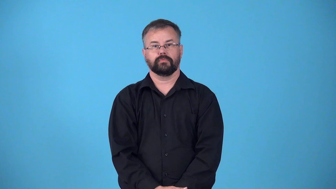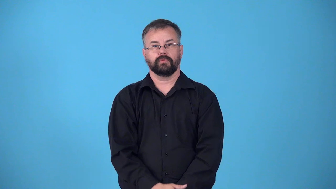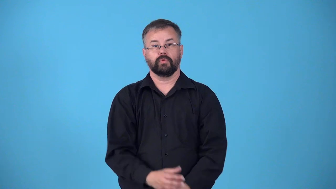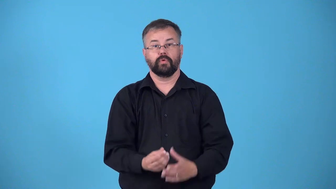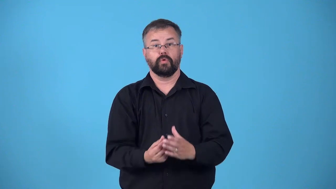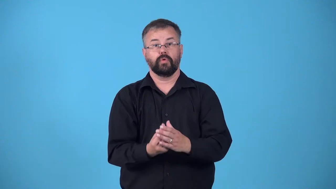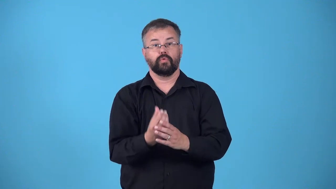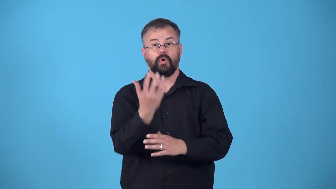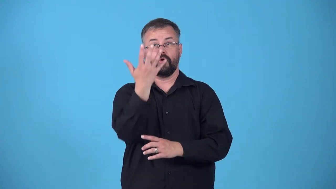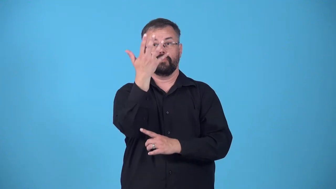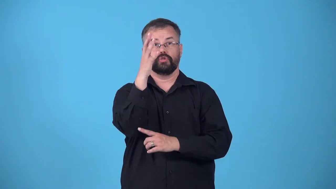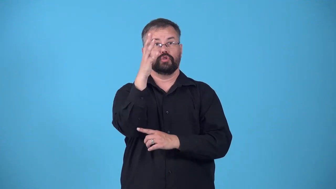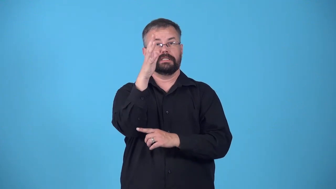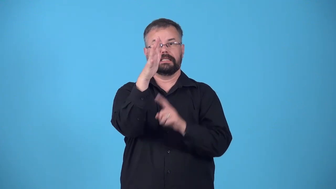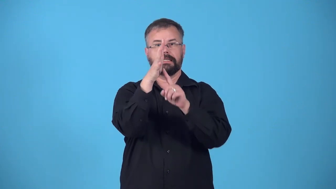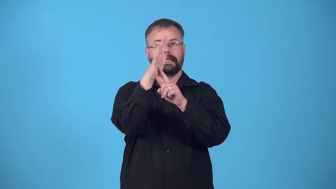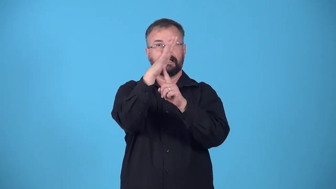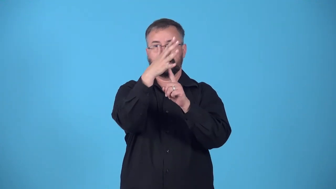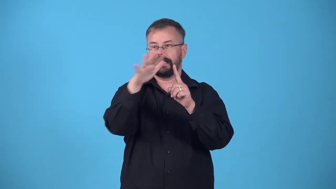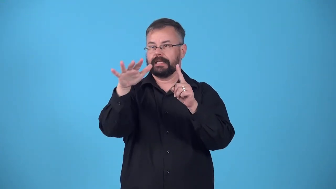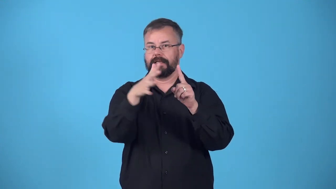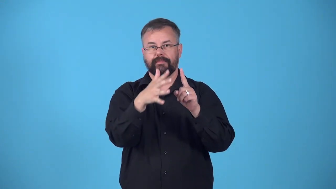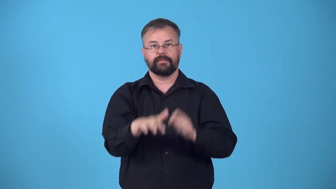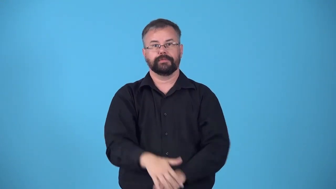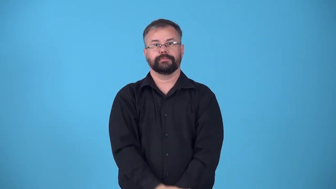foliate